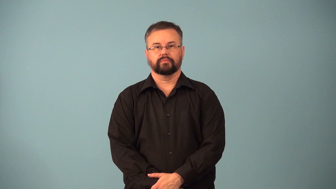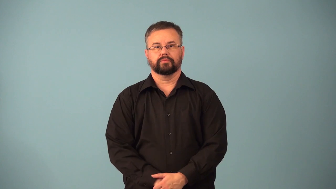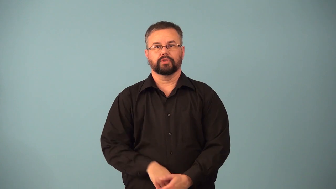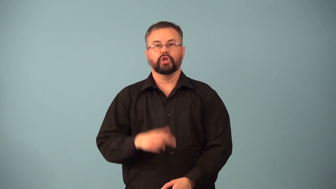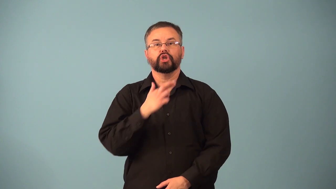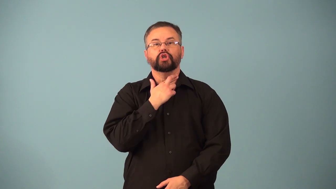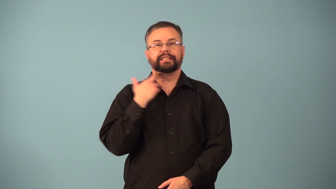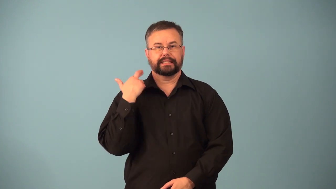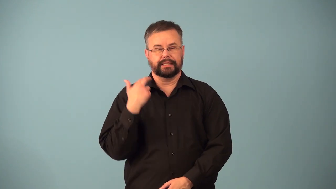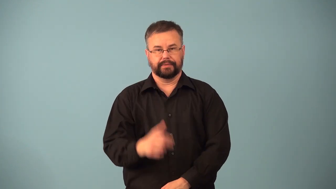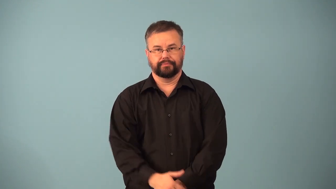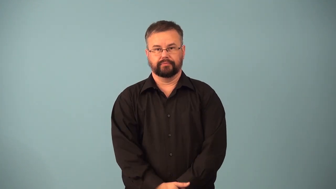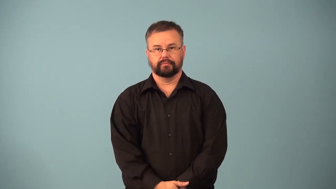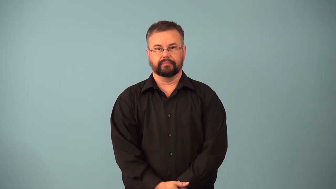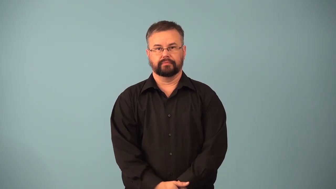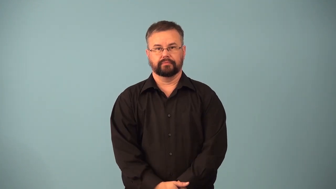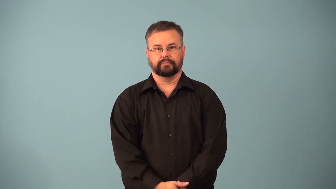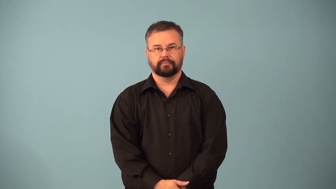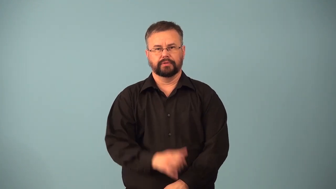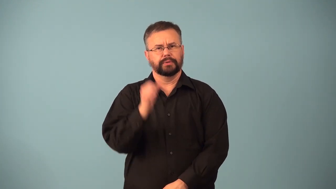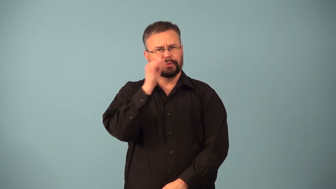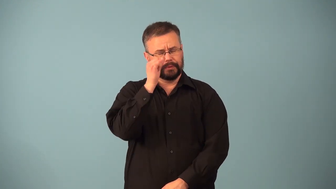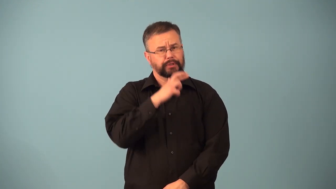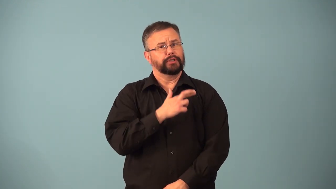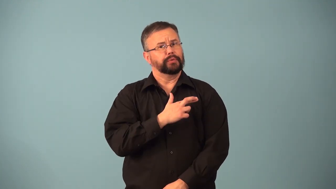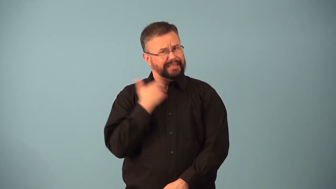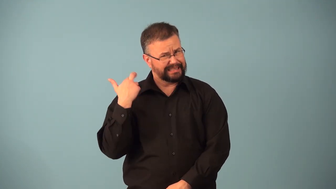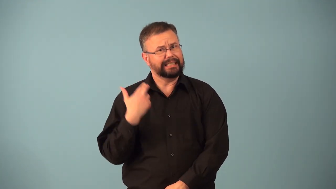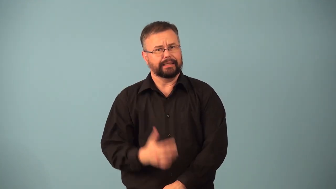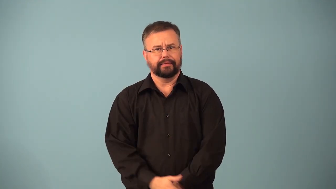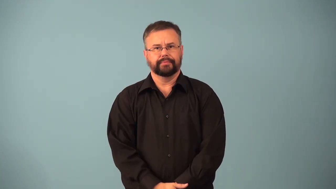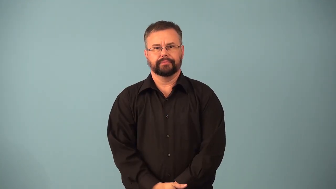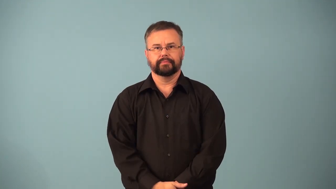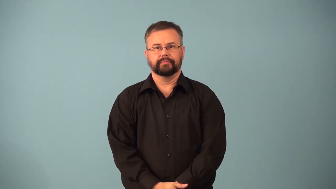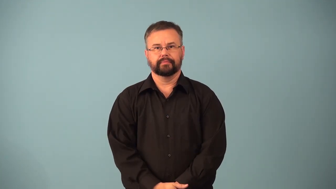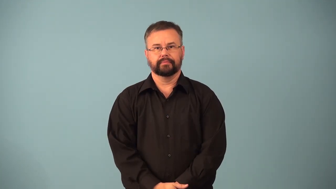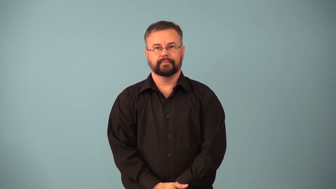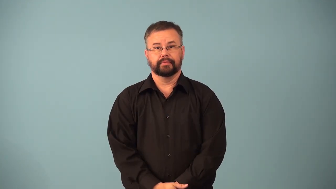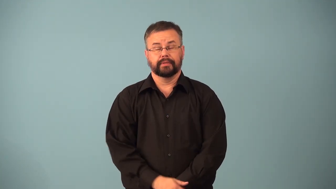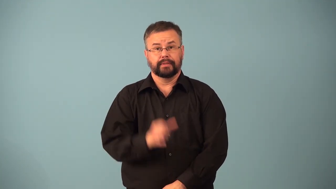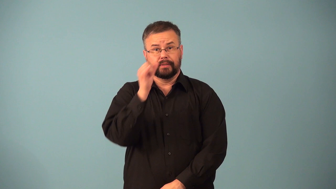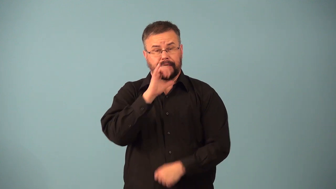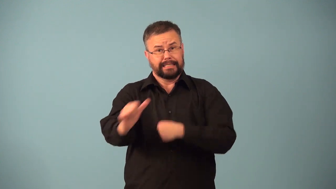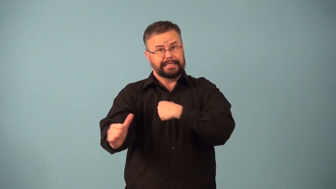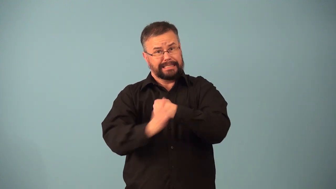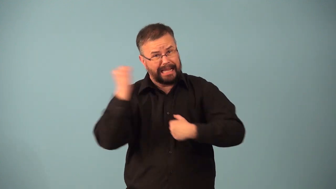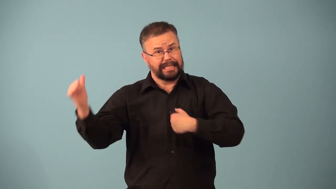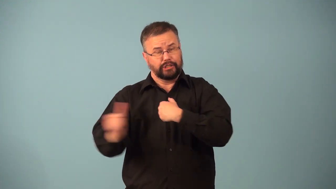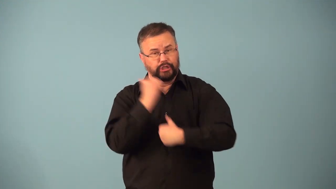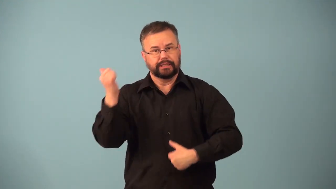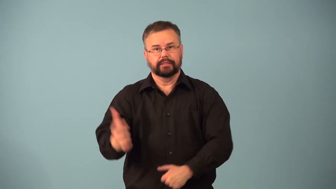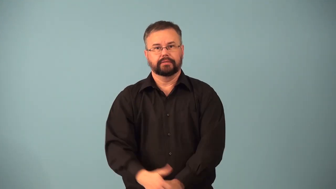dicey,dicier,diciest